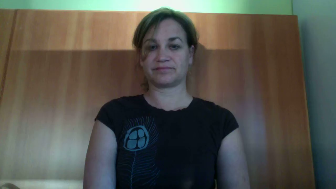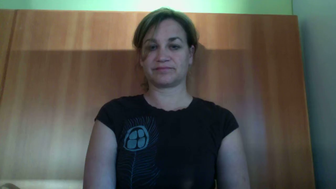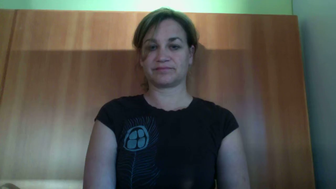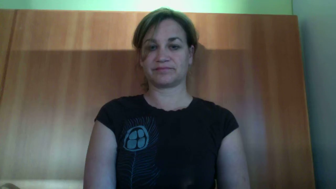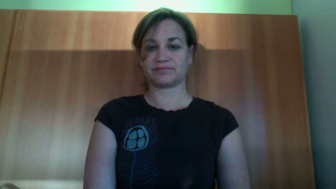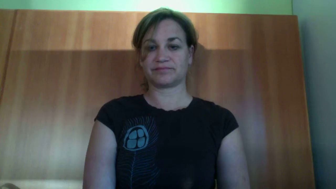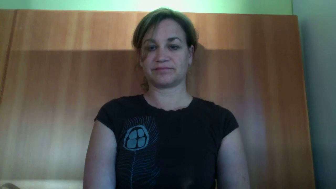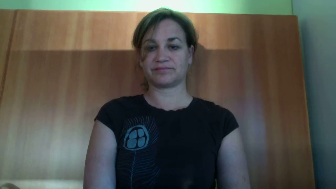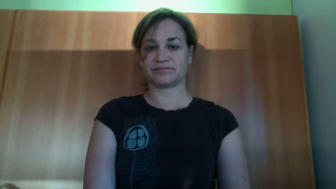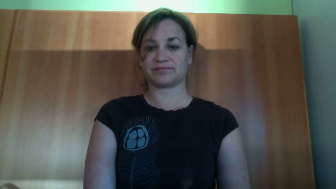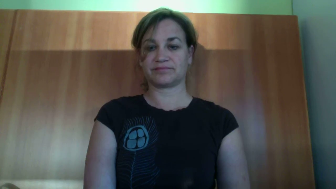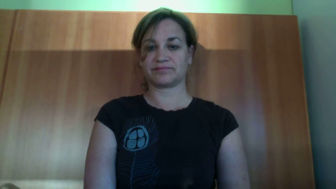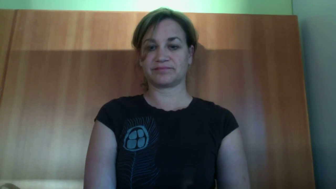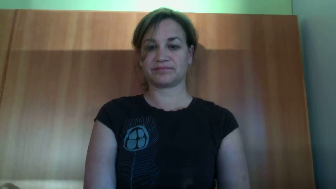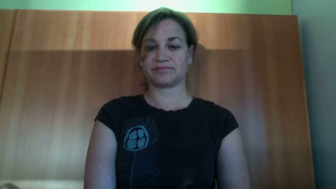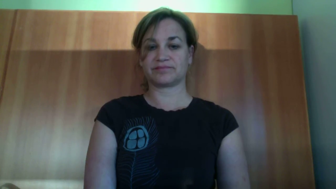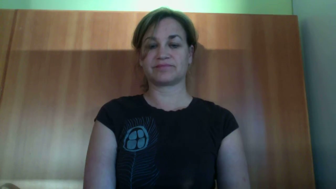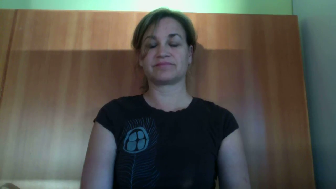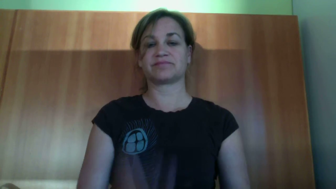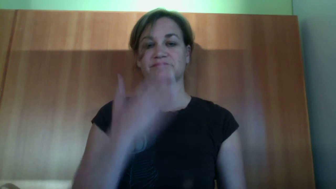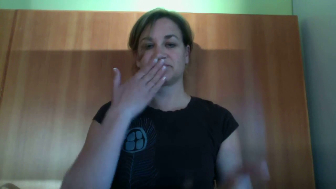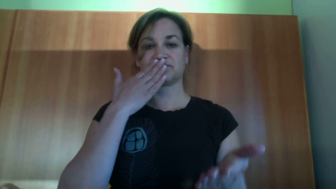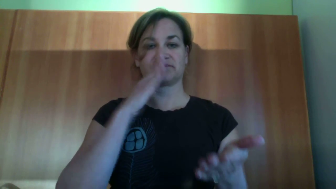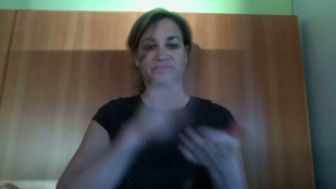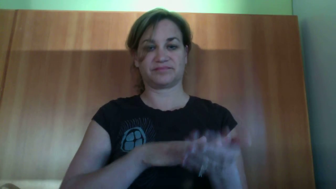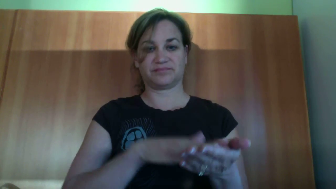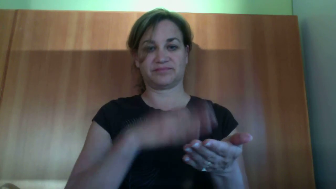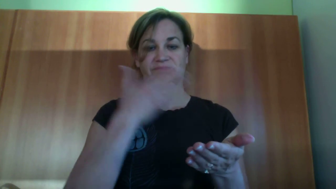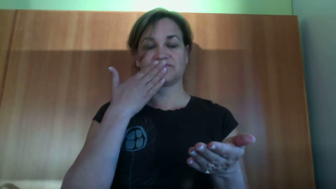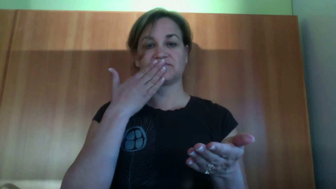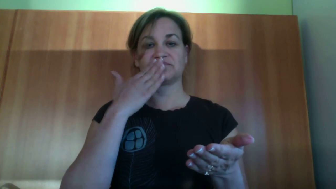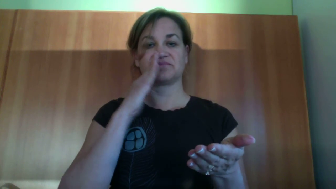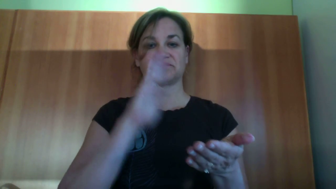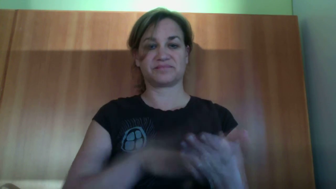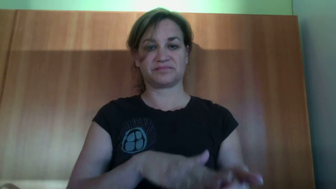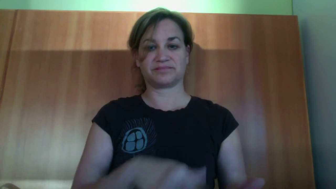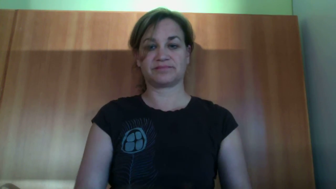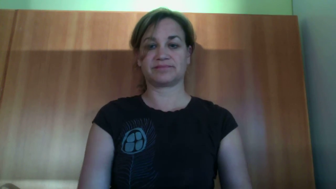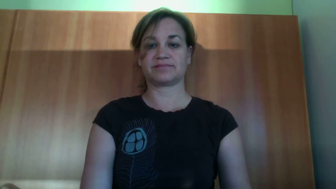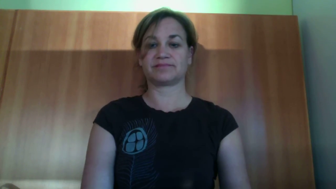BAD